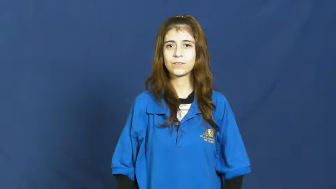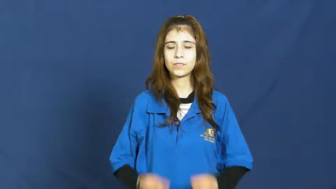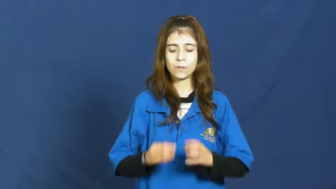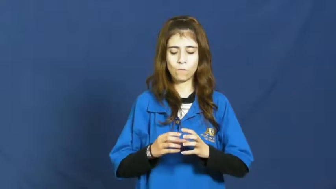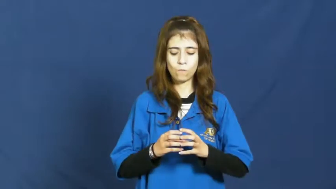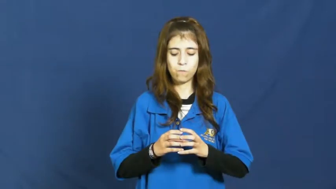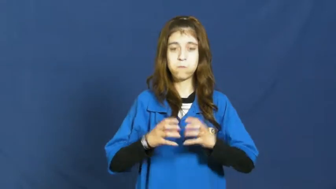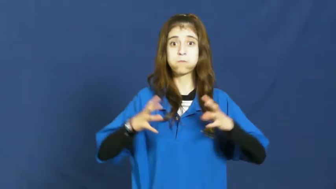bladder-ball